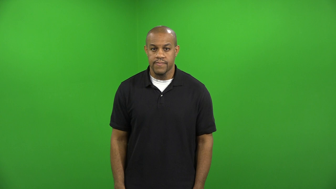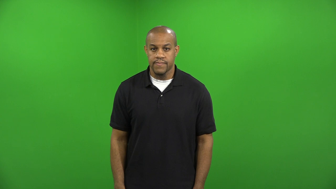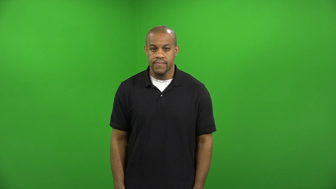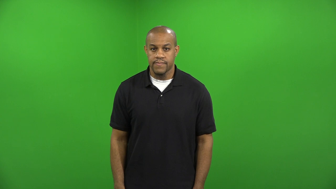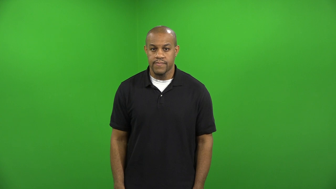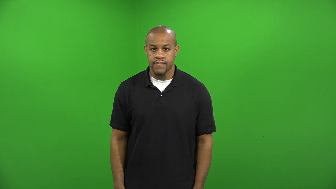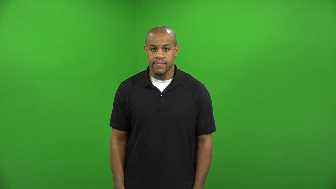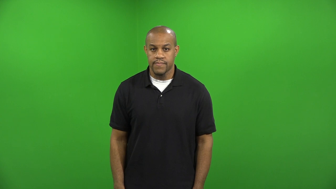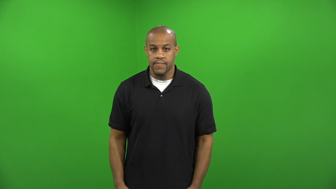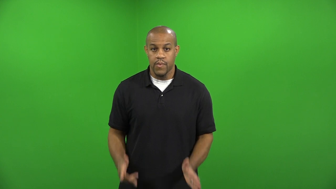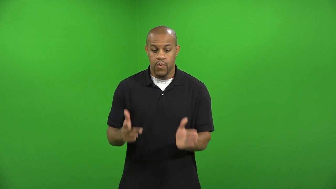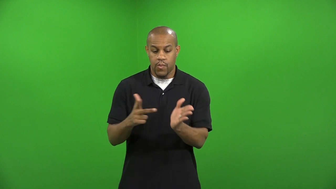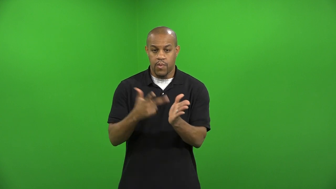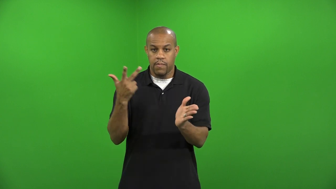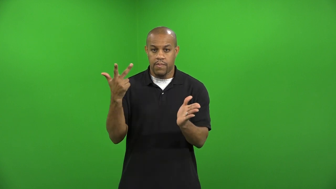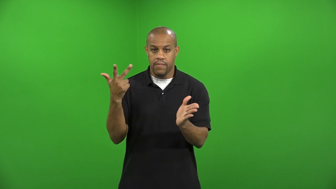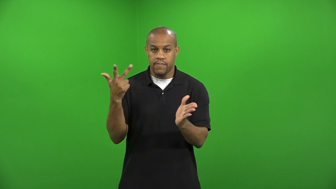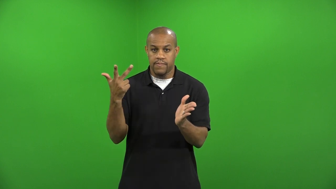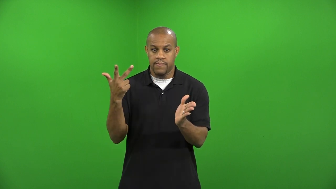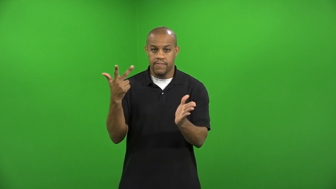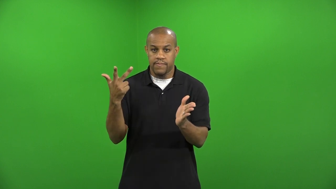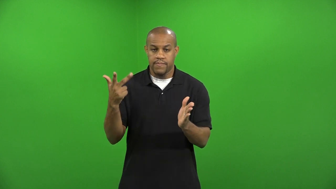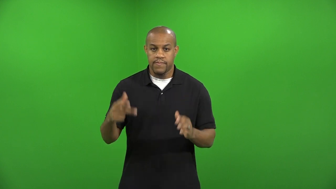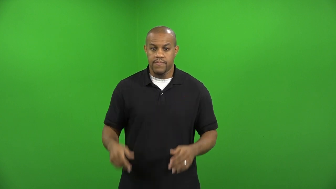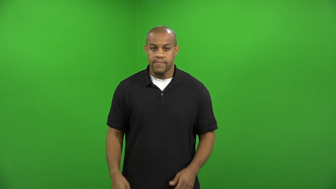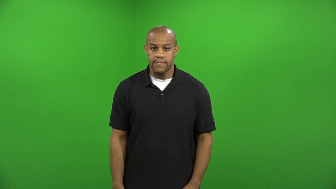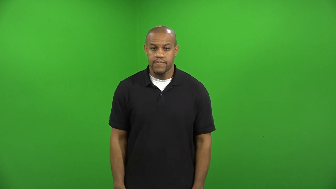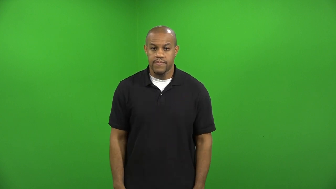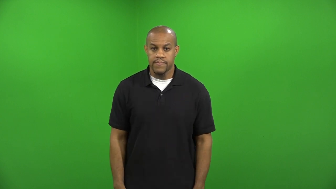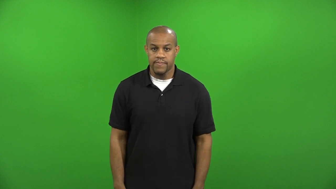Triple